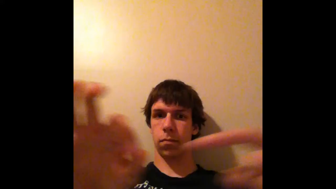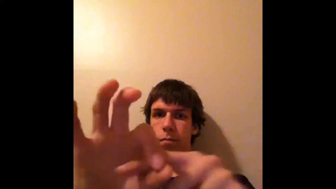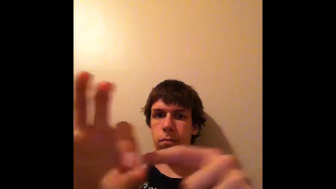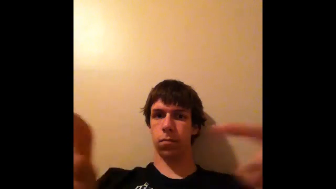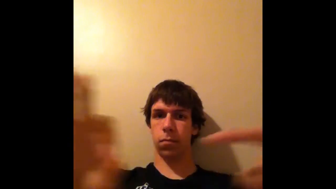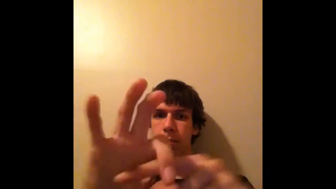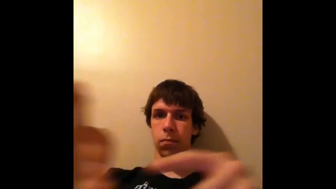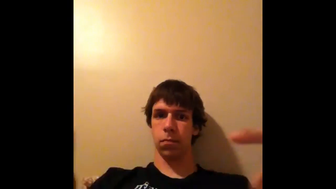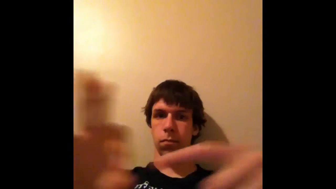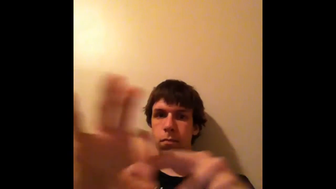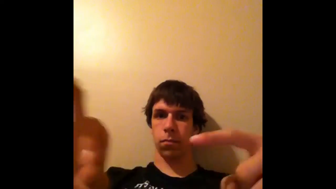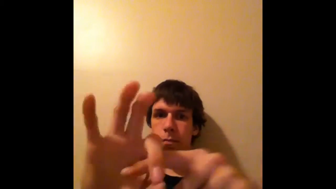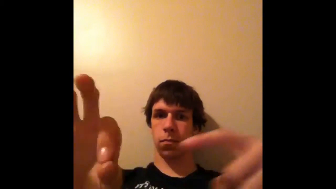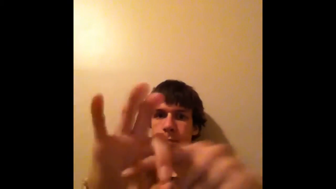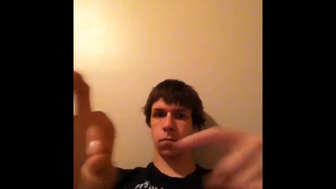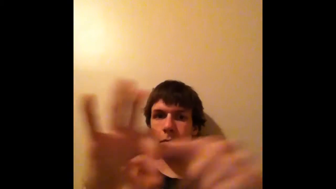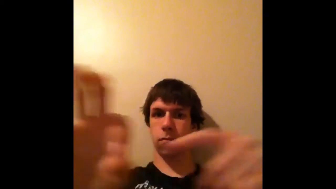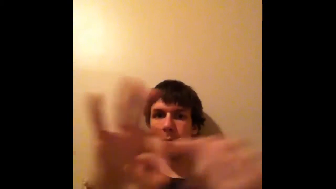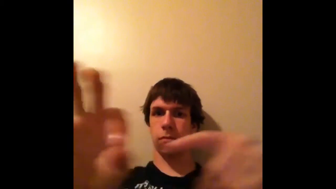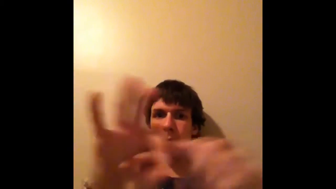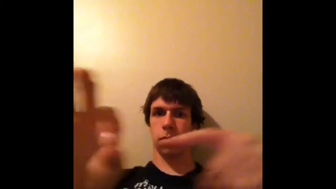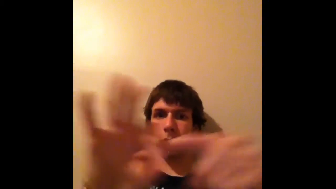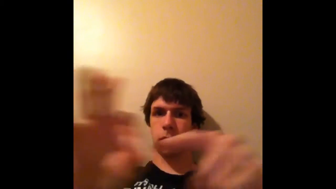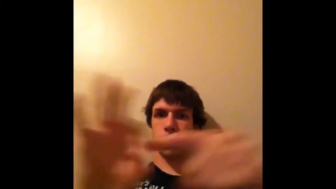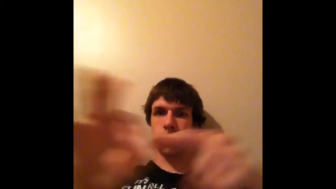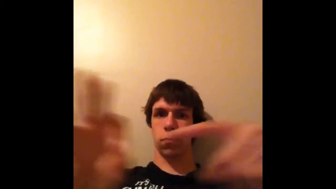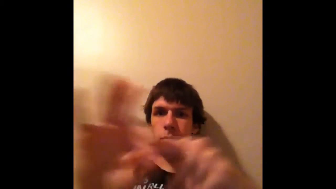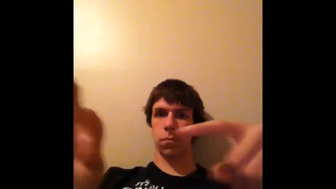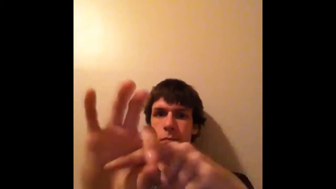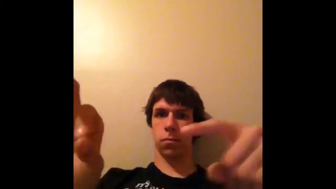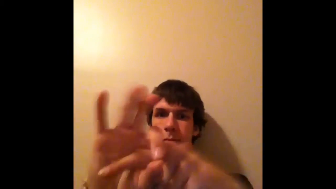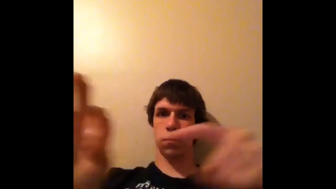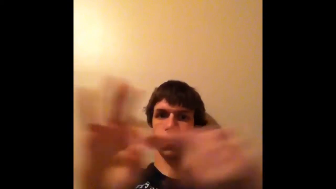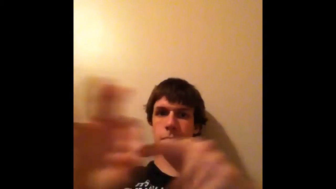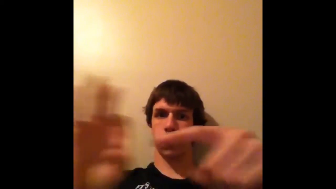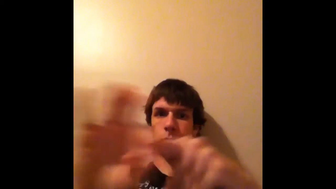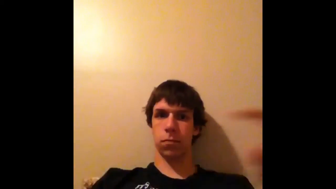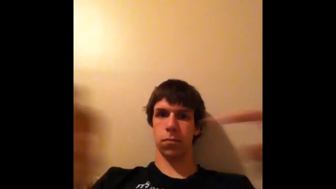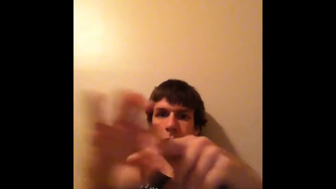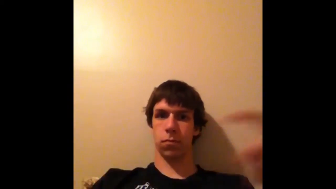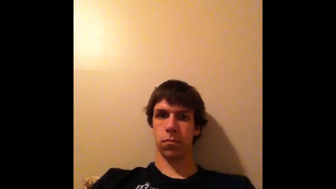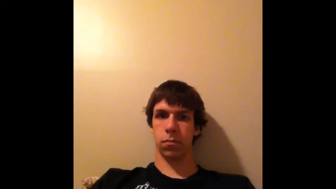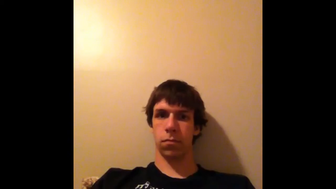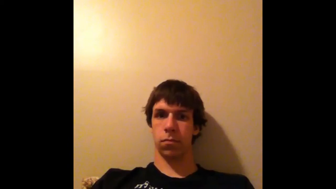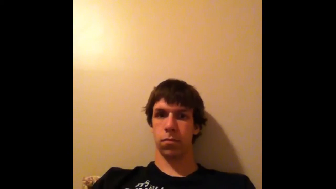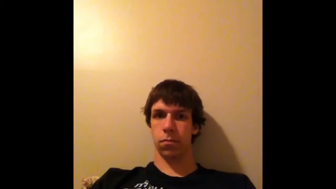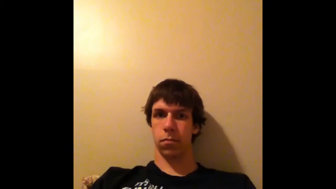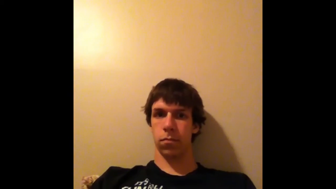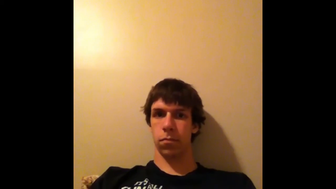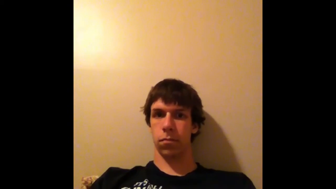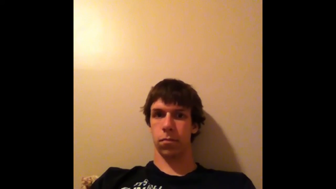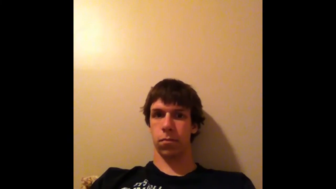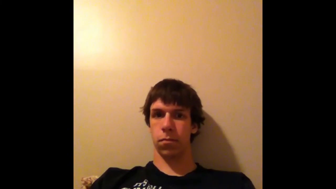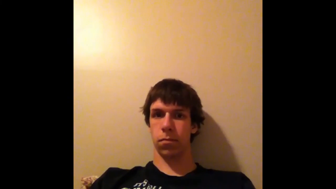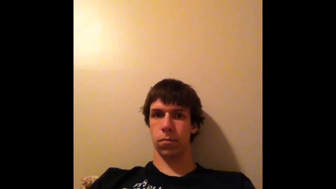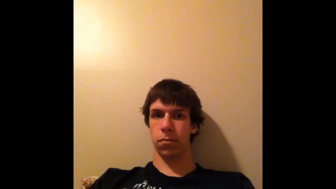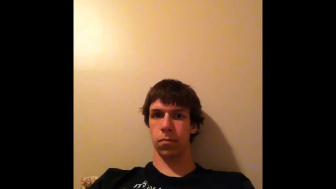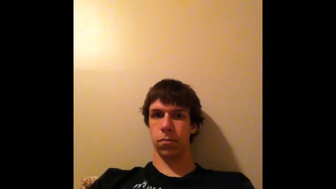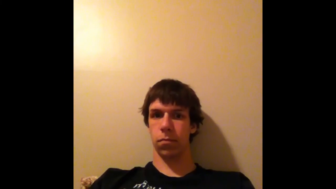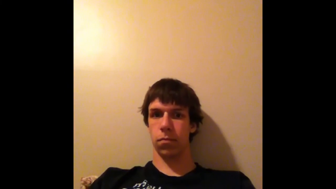Vah-Jay-Jay